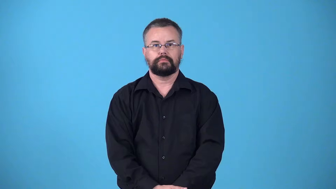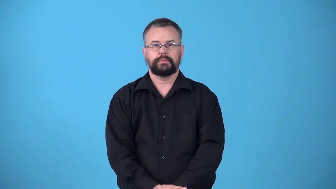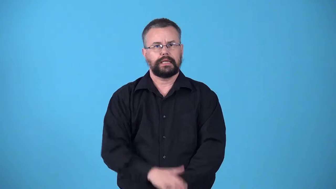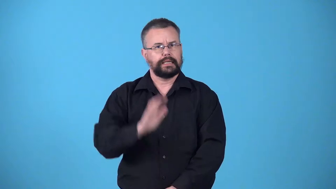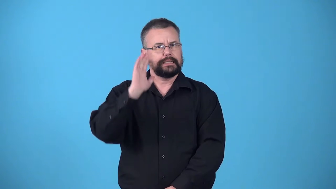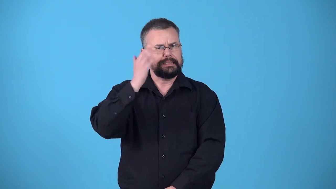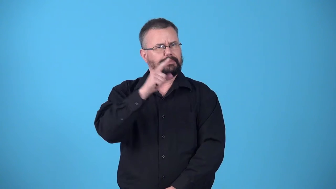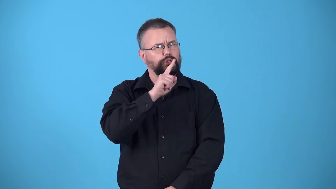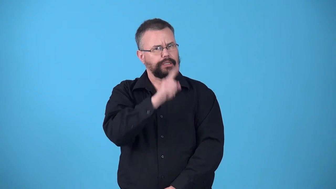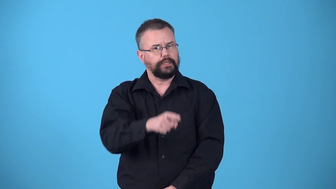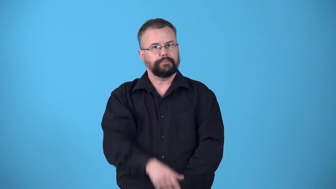verisimilitude-seems real